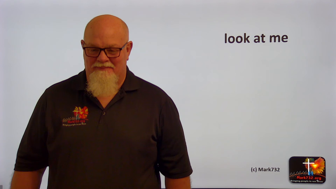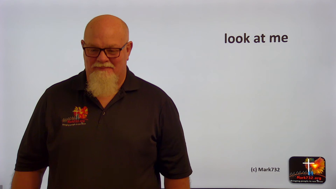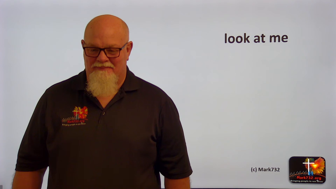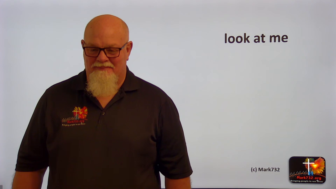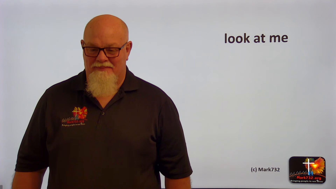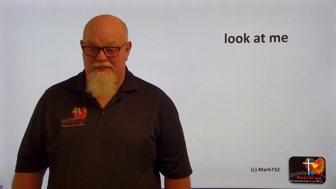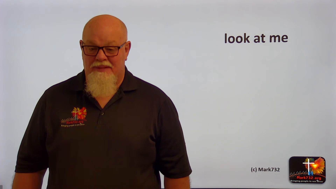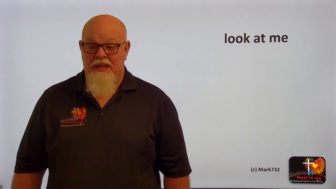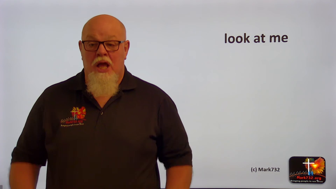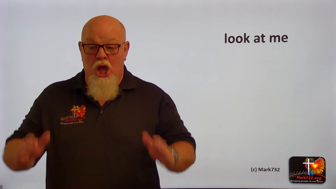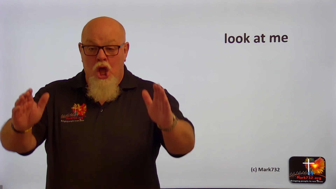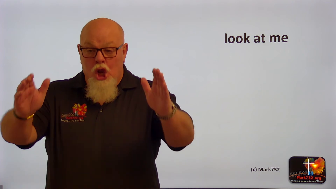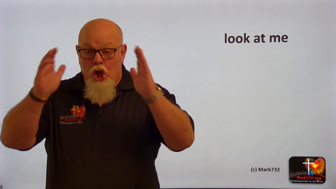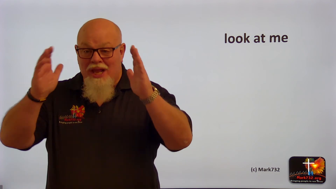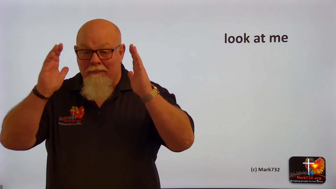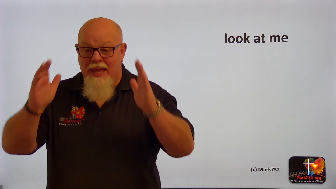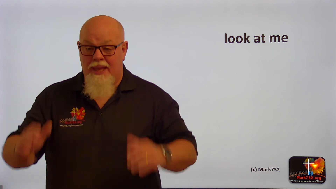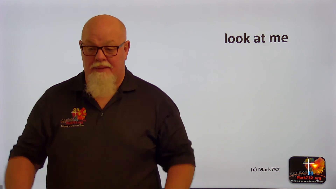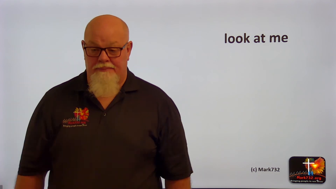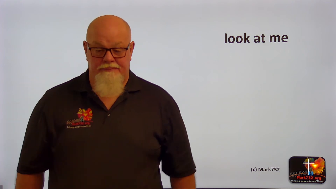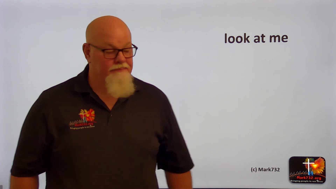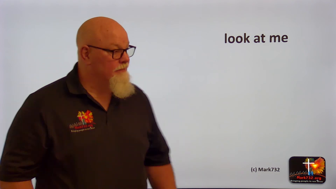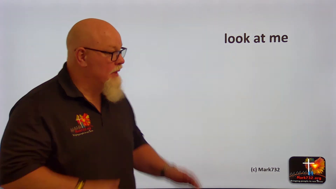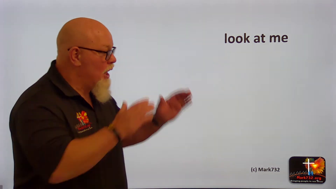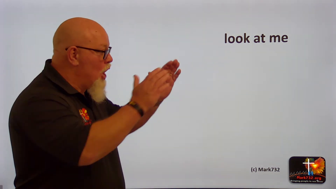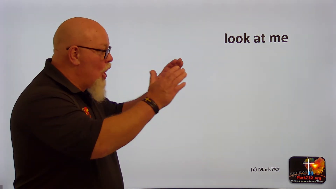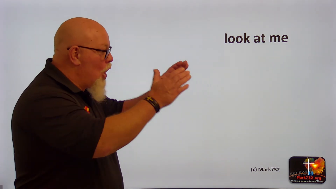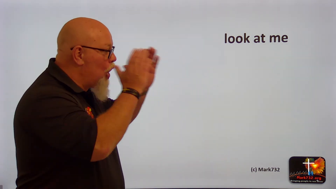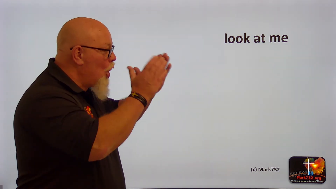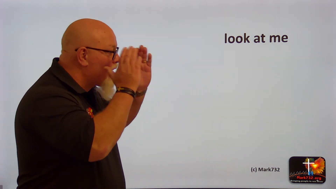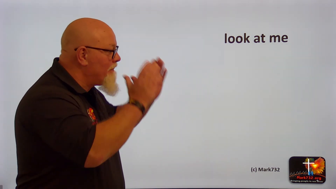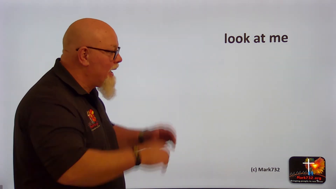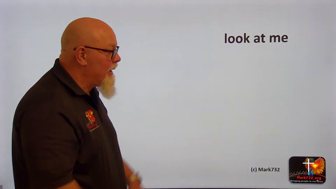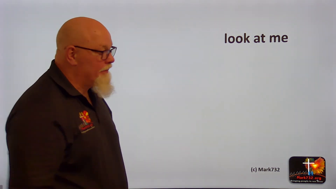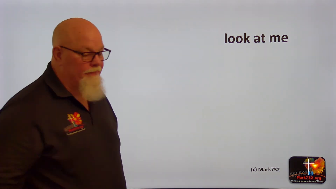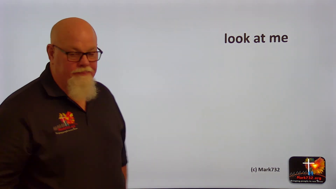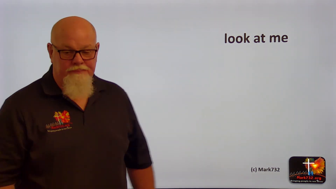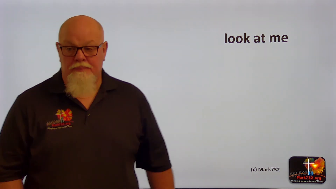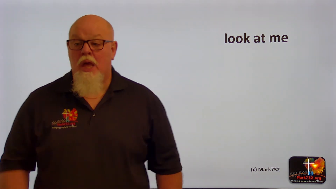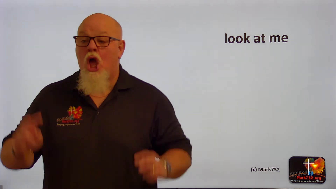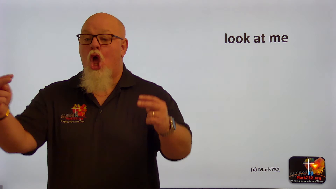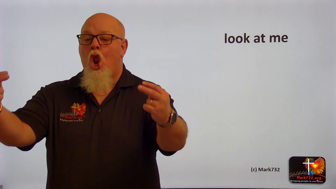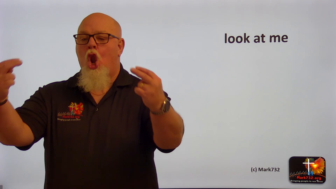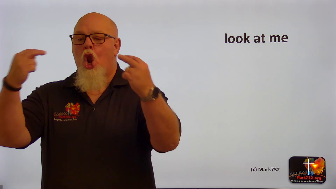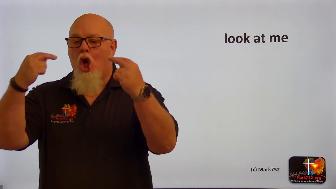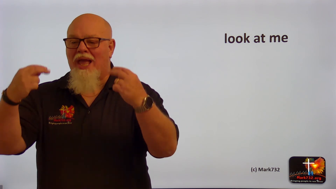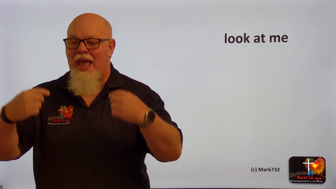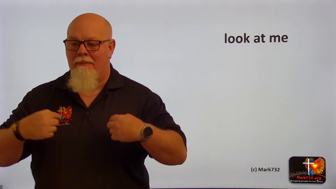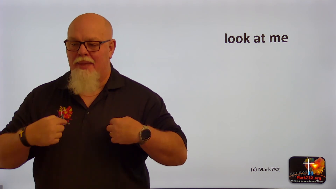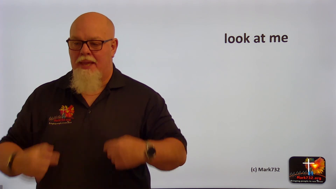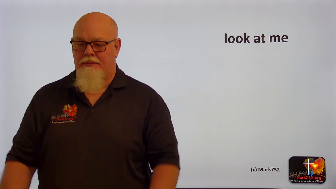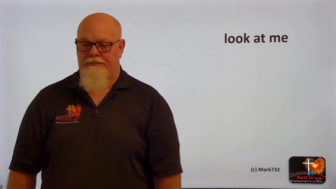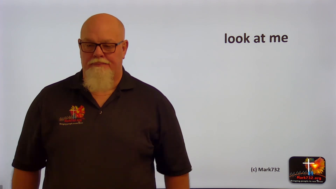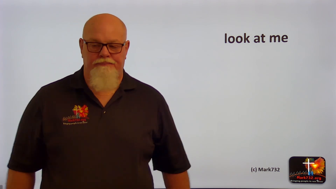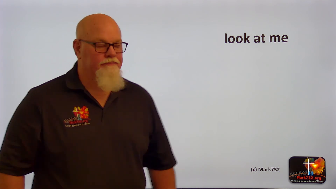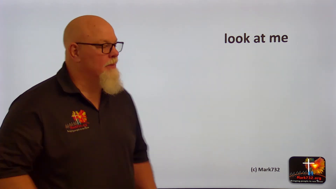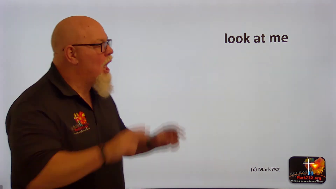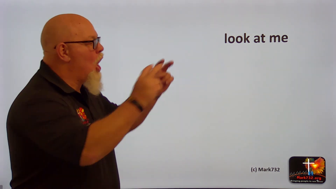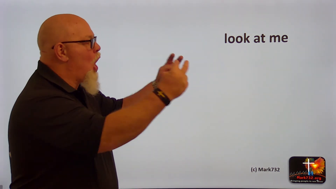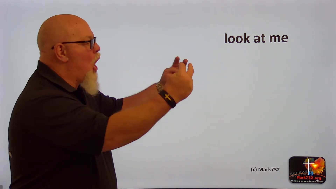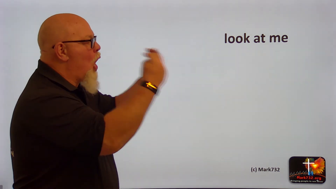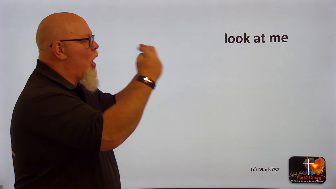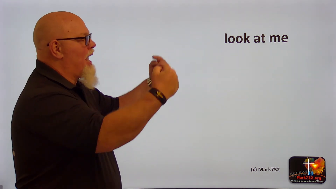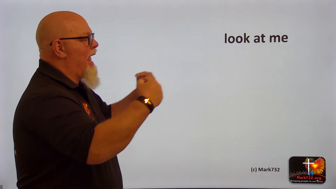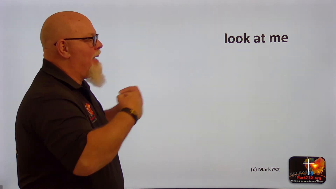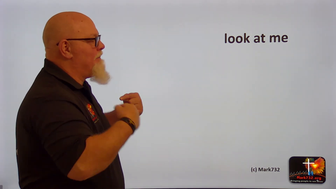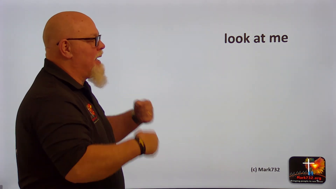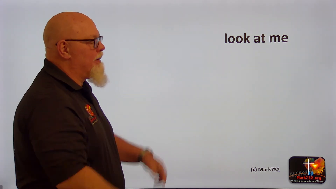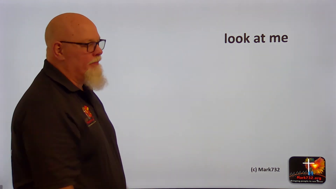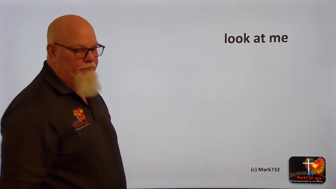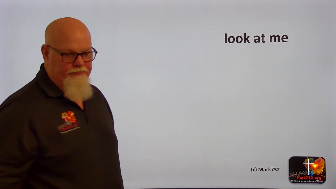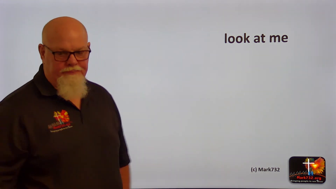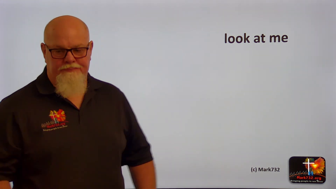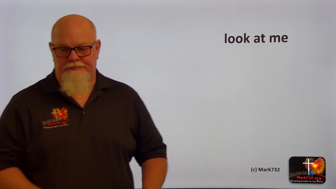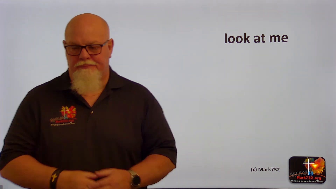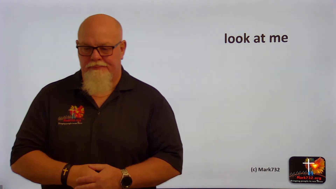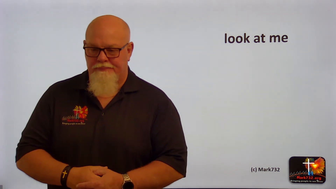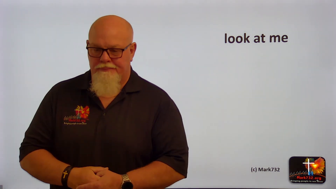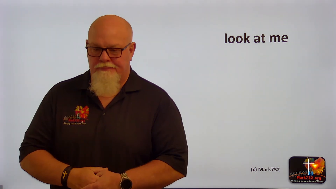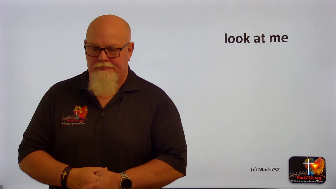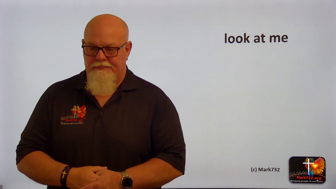look at me